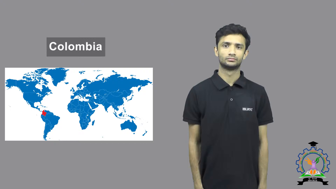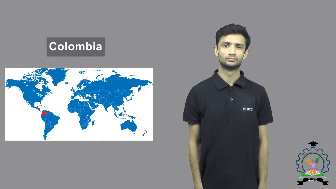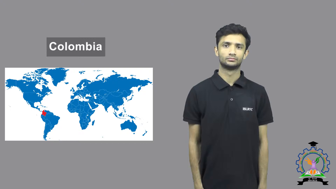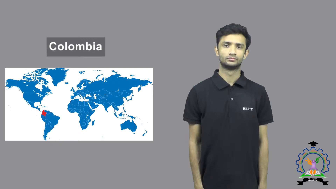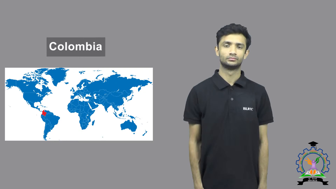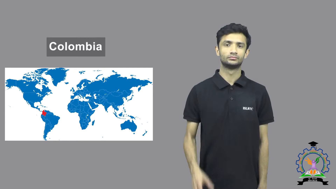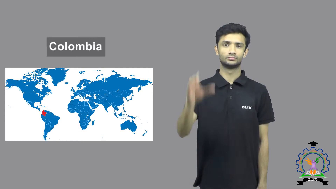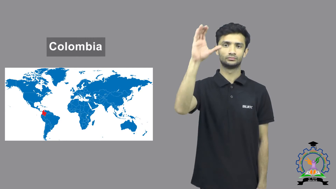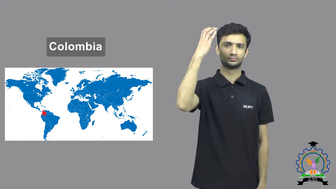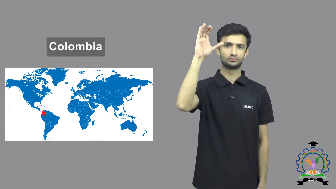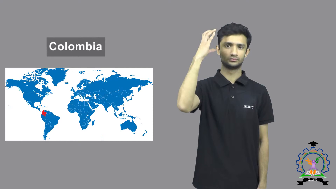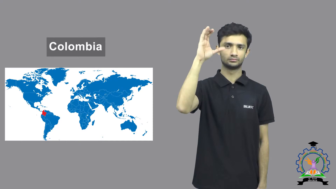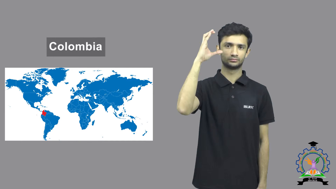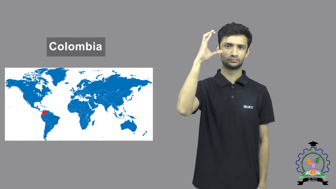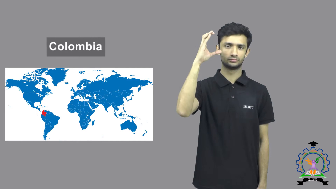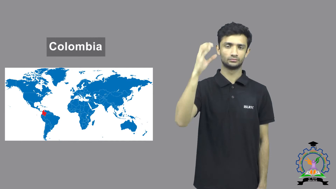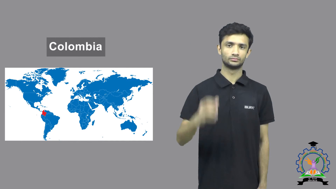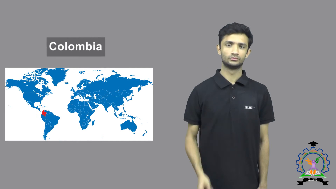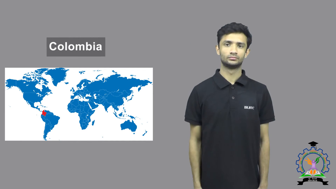Colombia